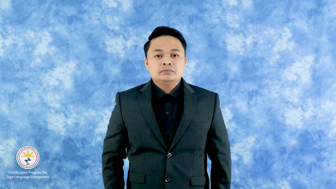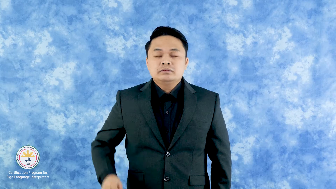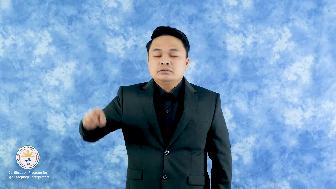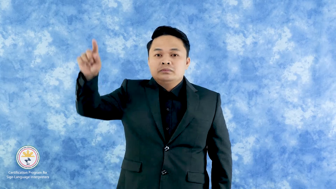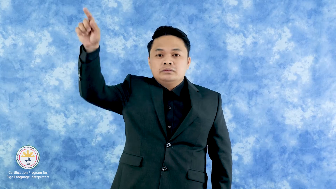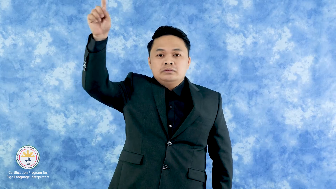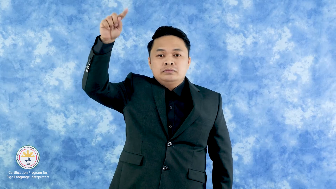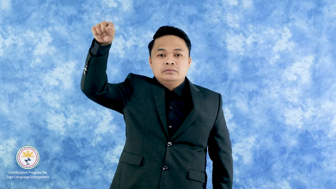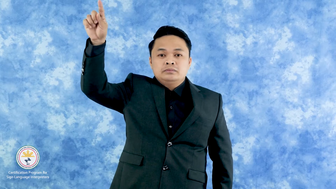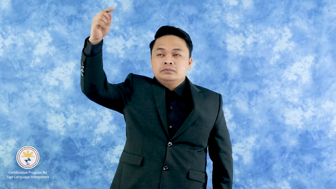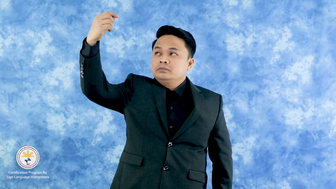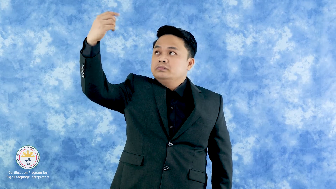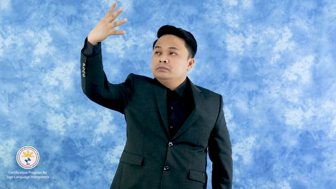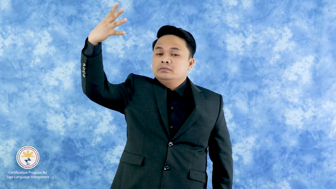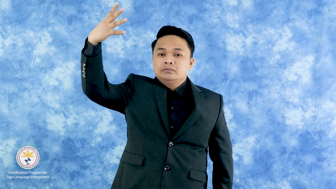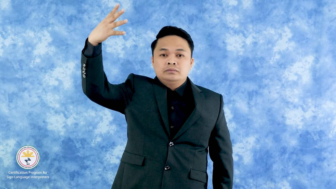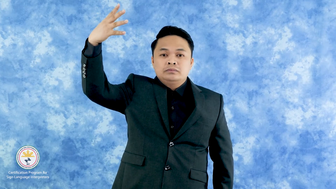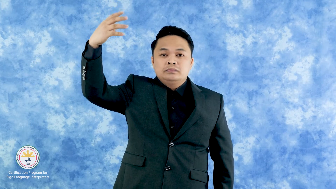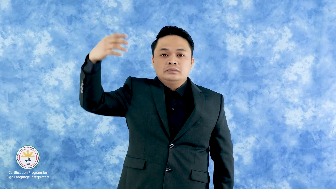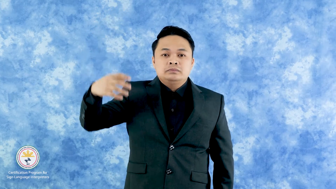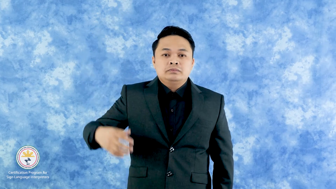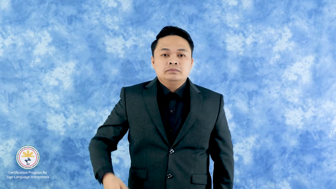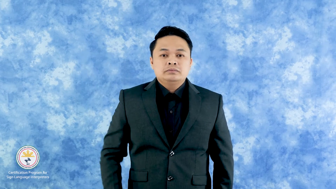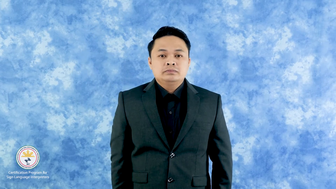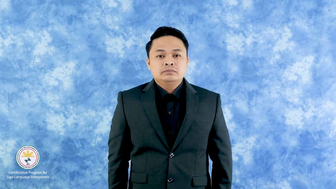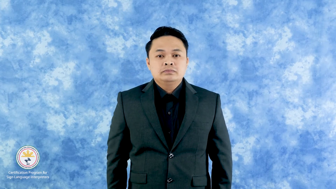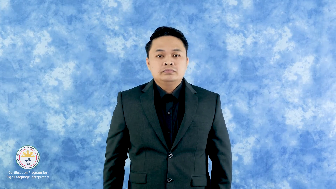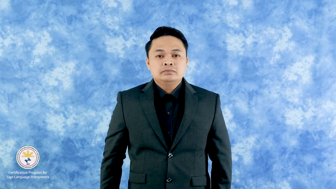Sun